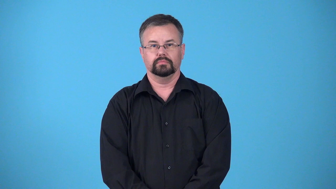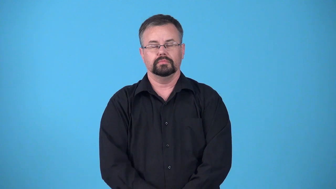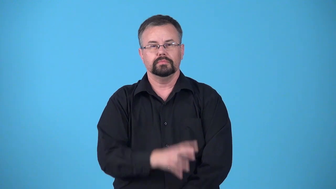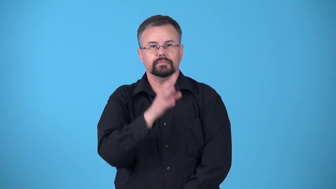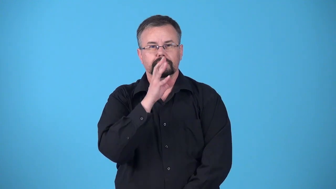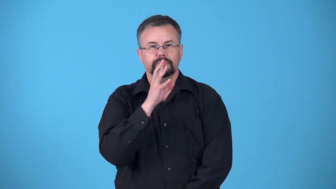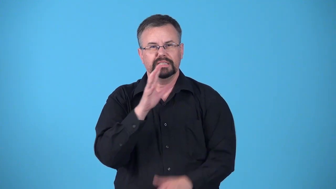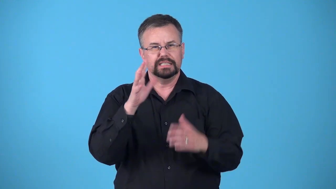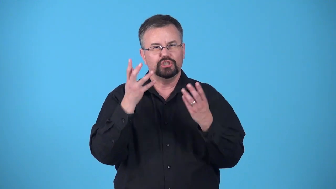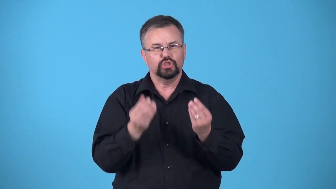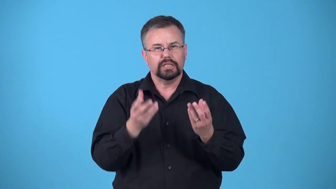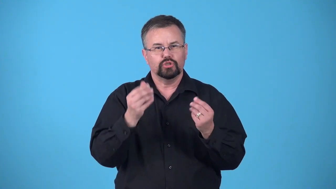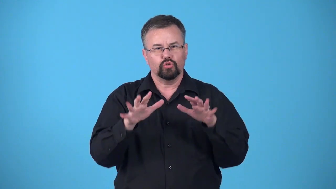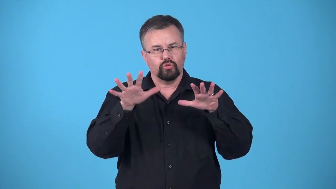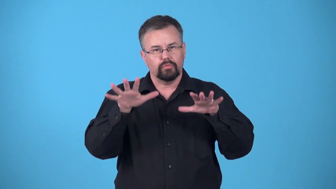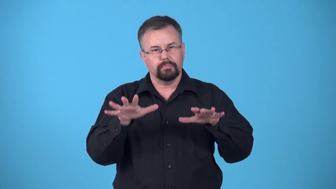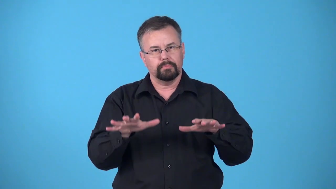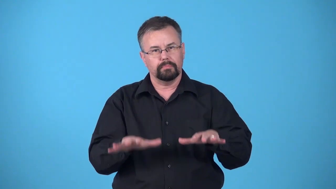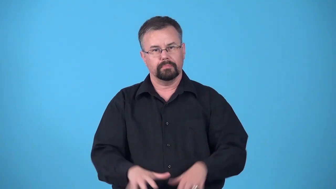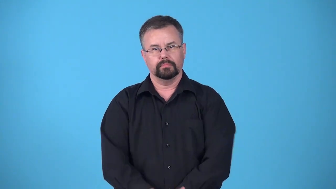soft shoe